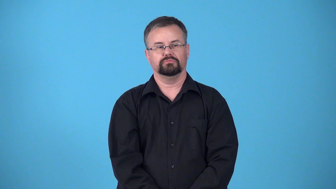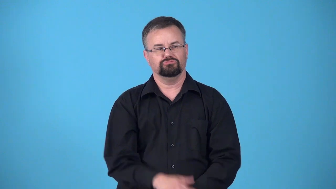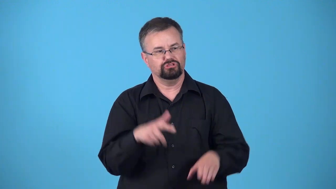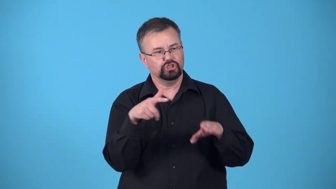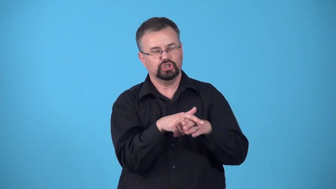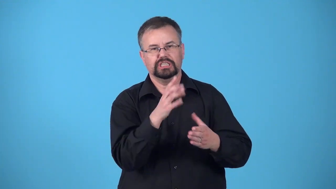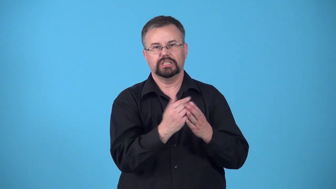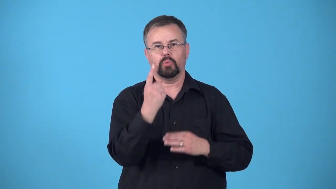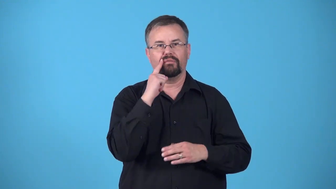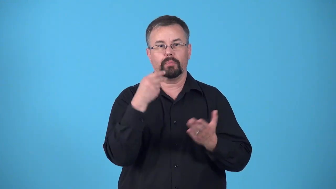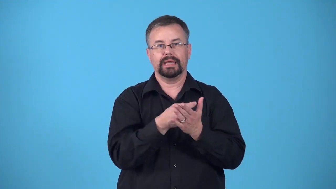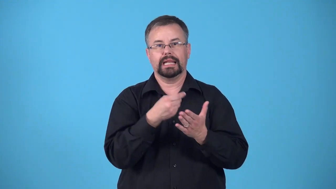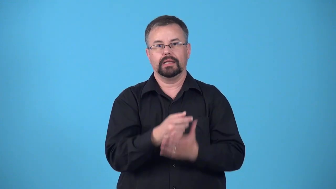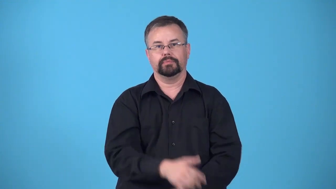take someone to the cleaners